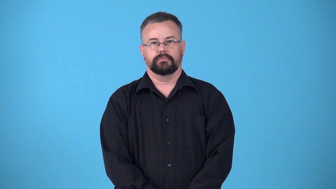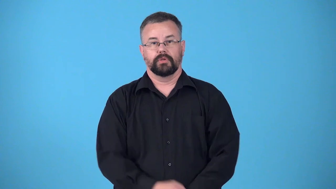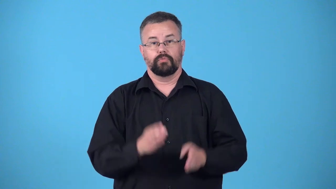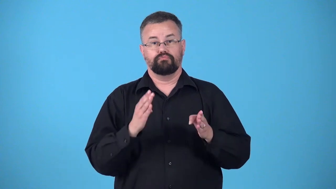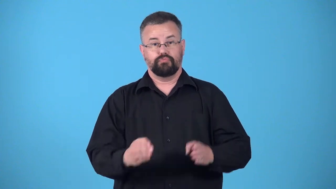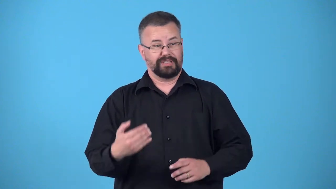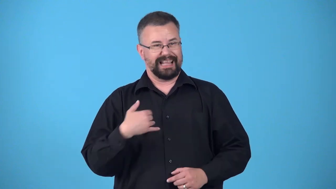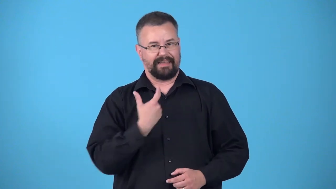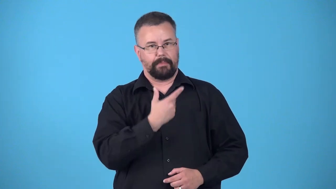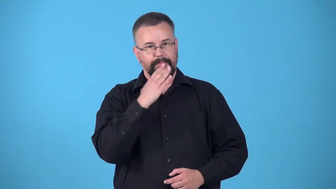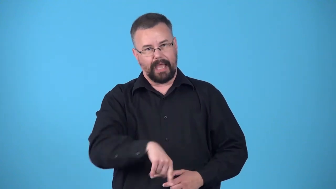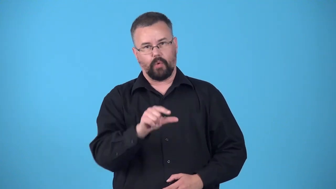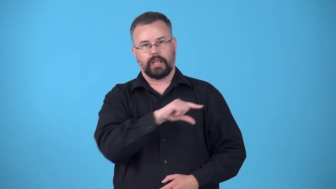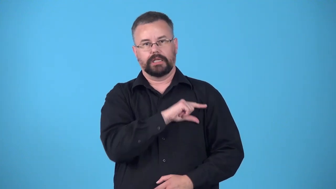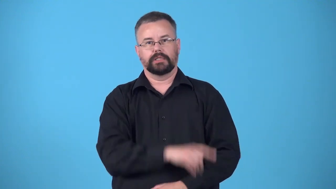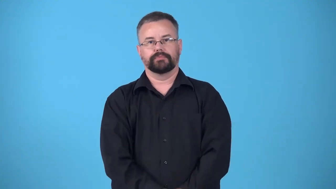demerit